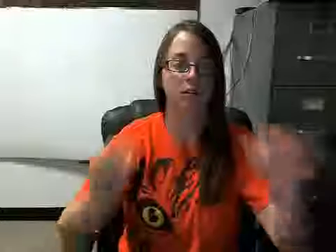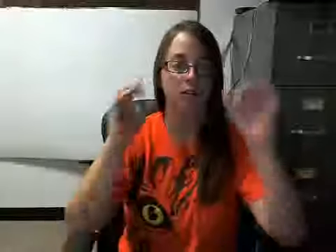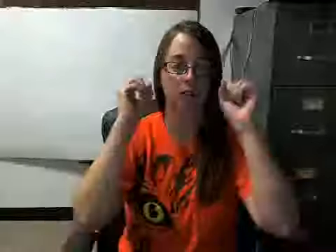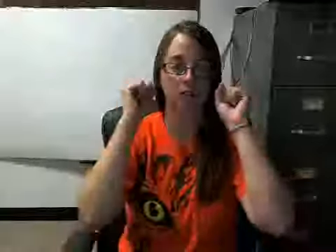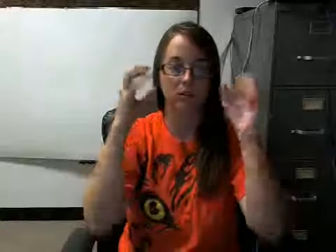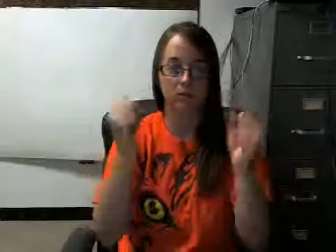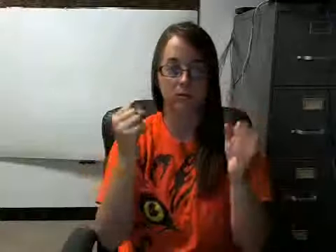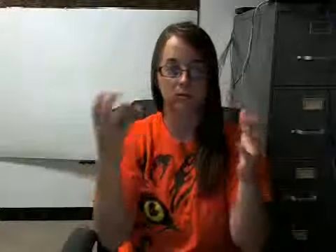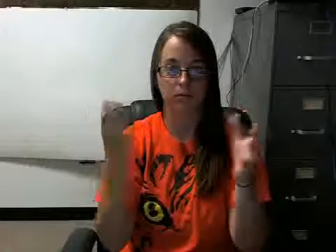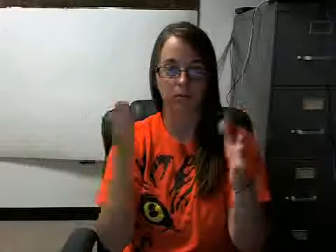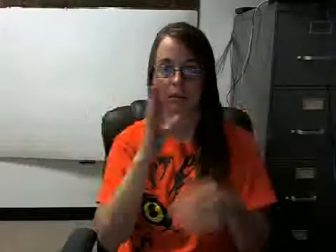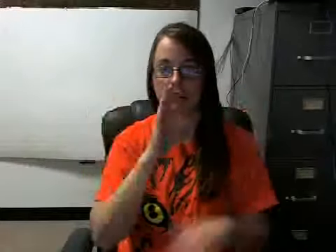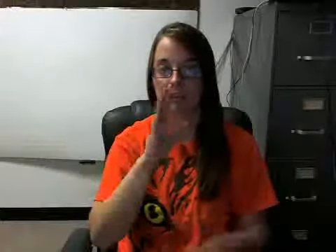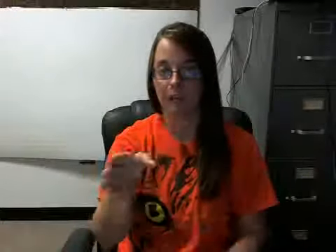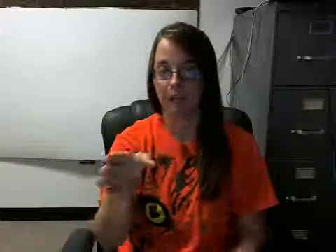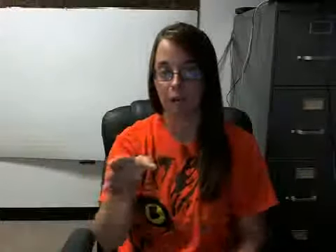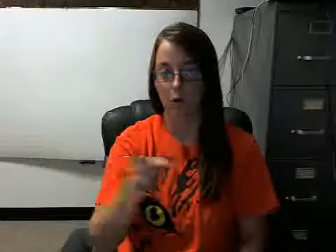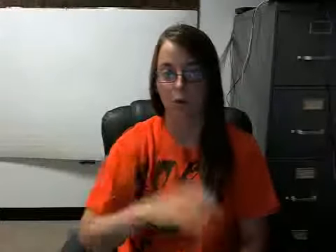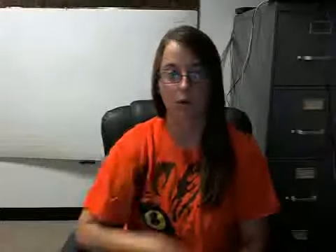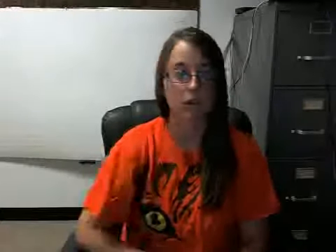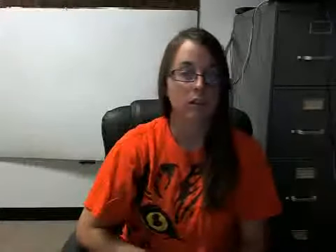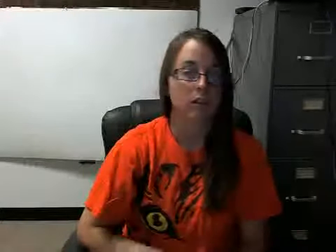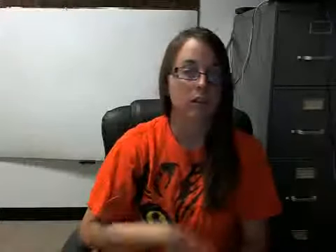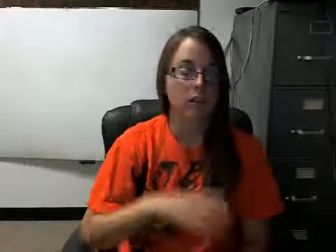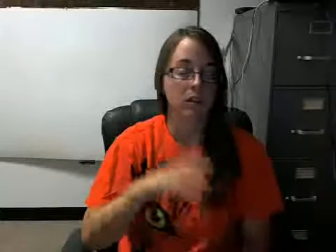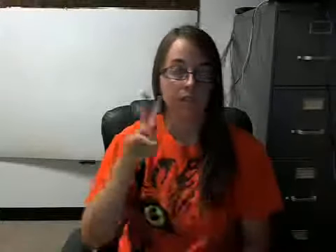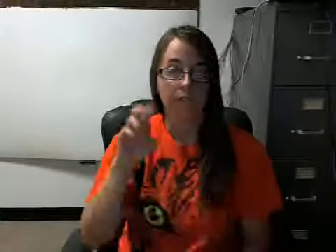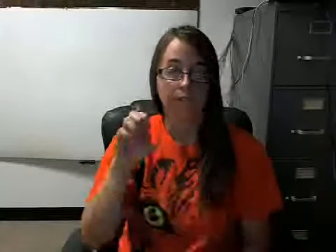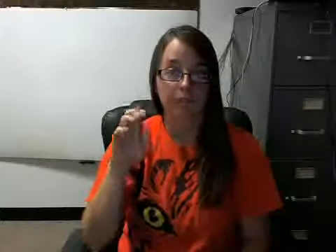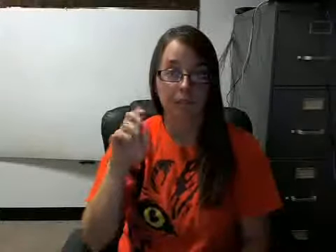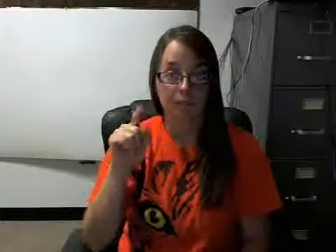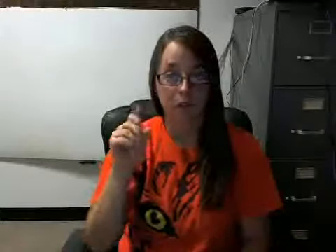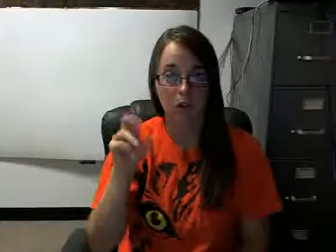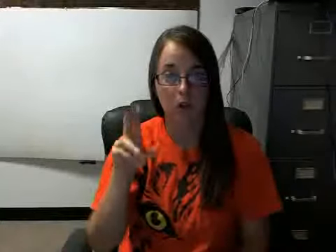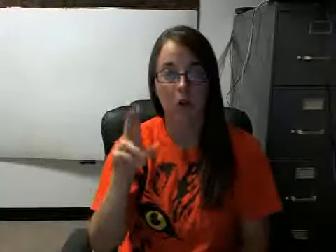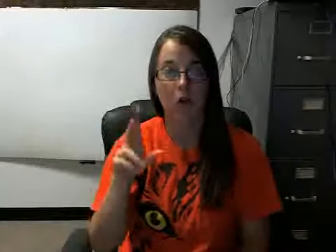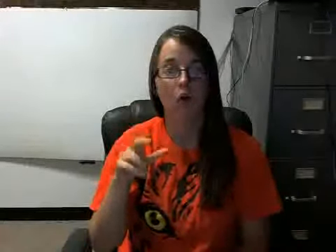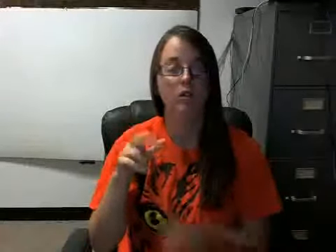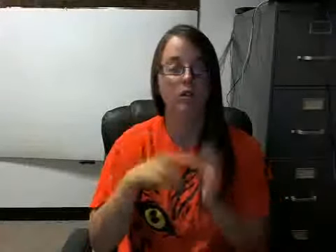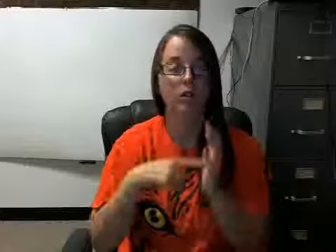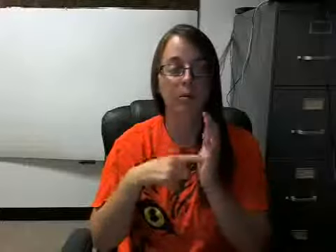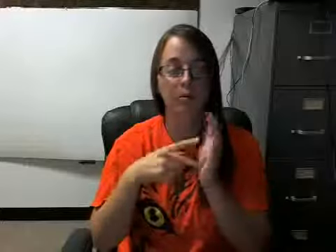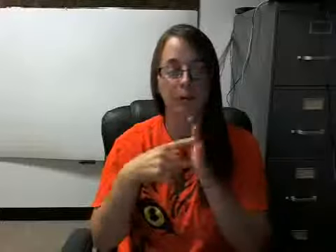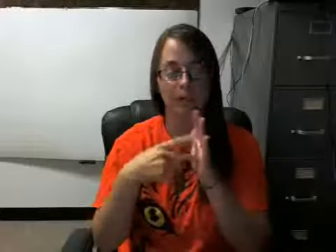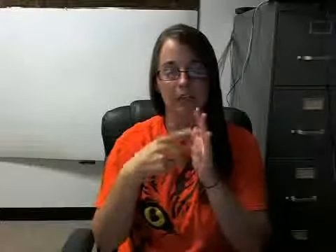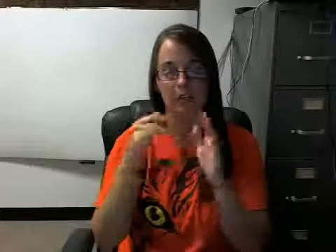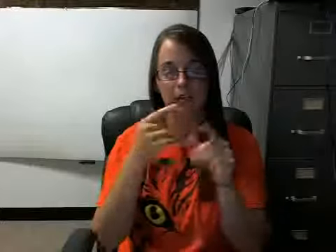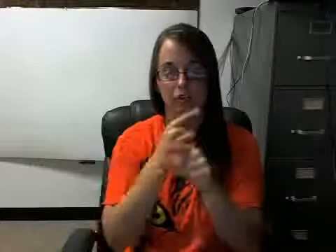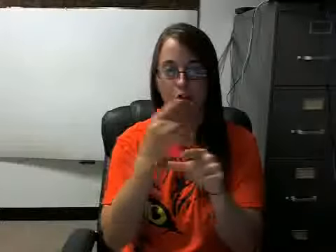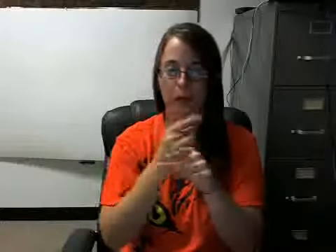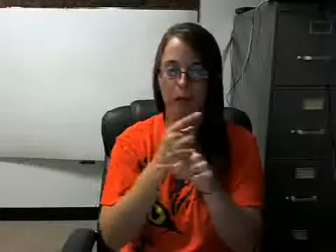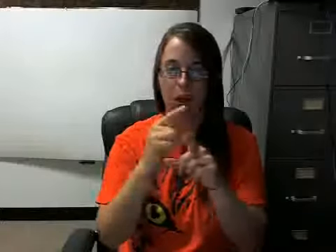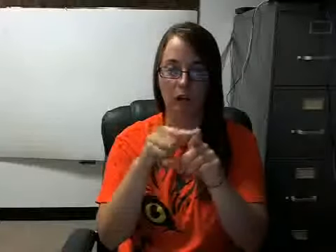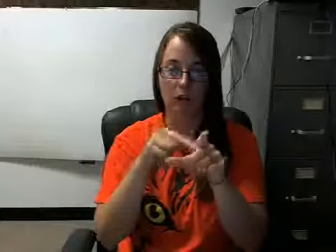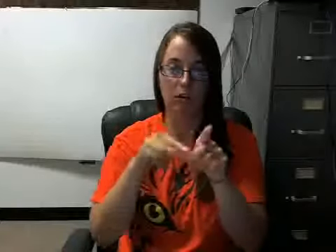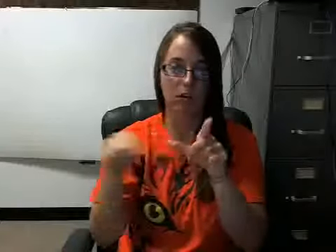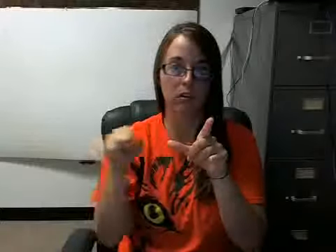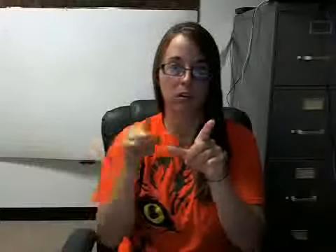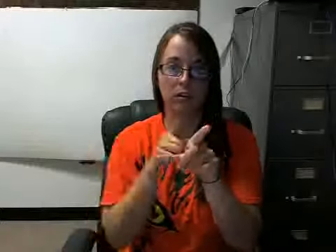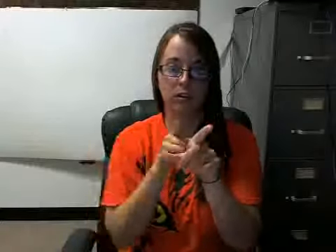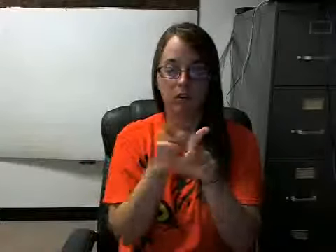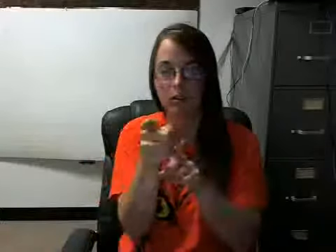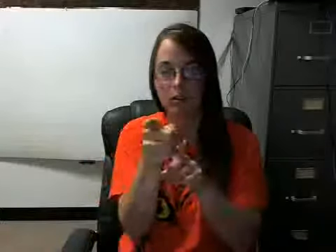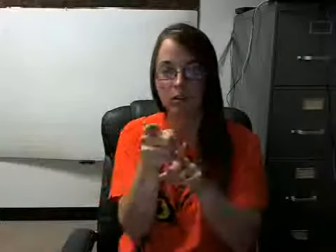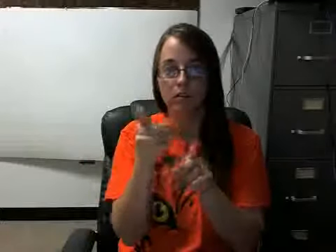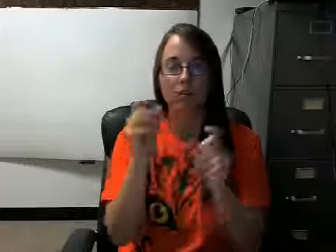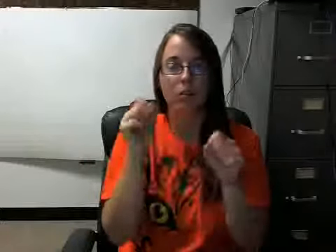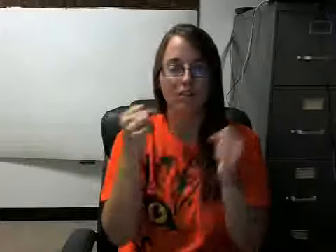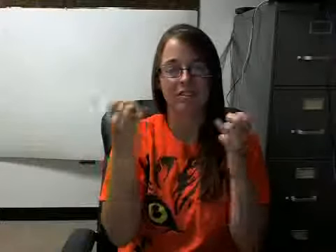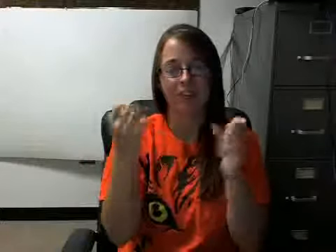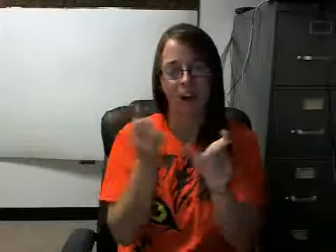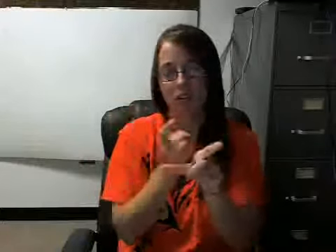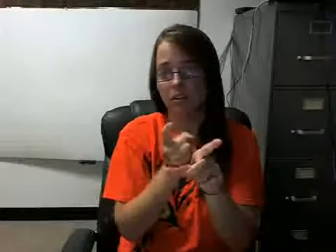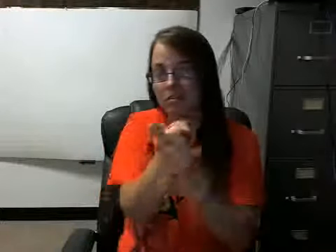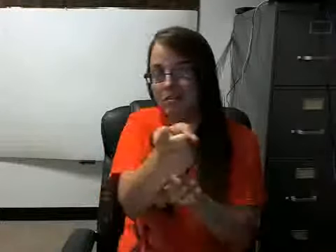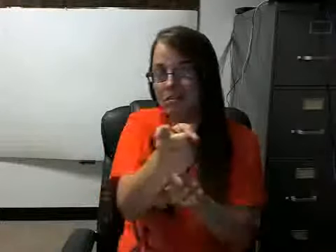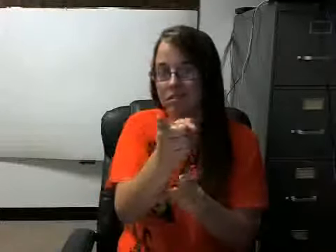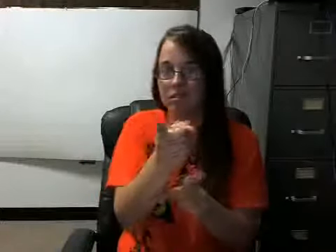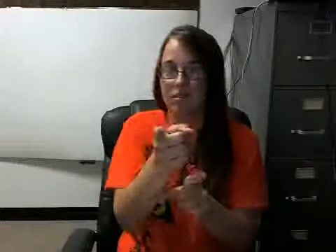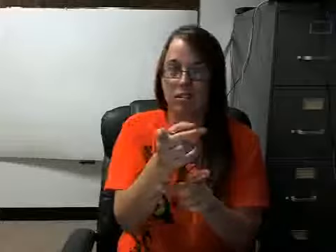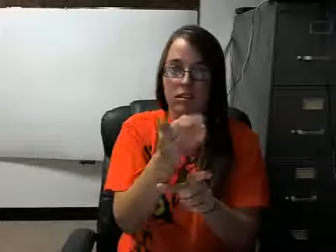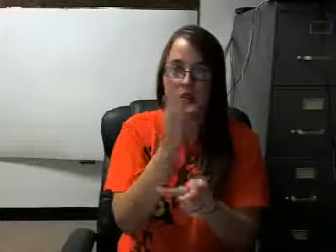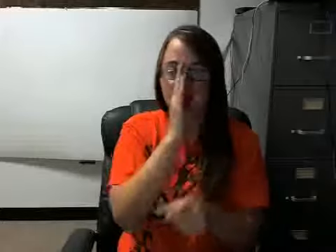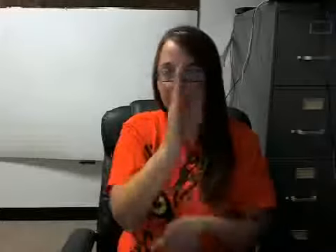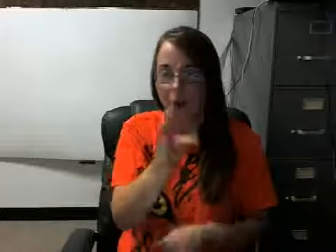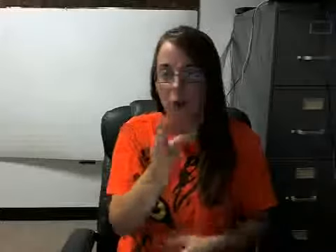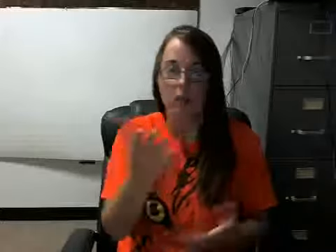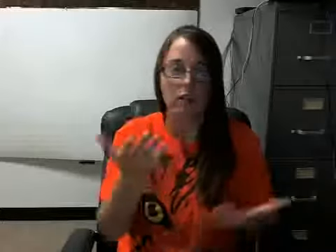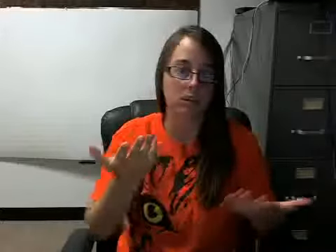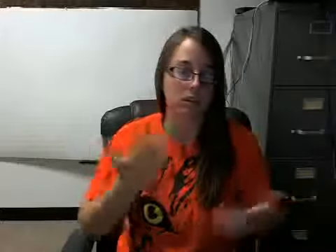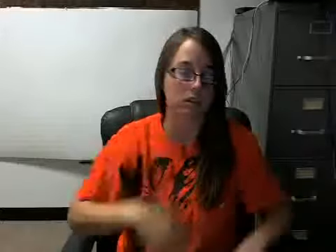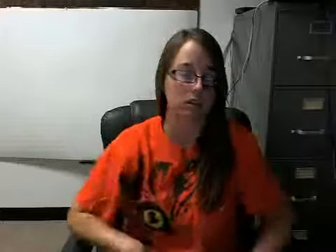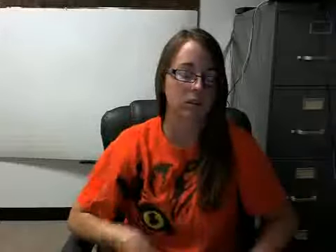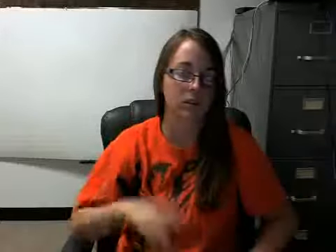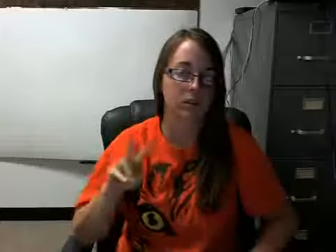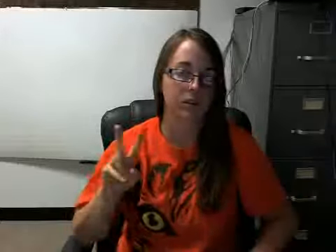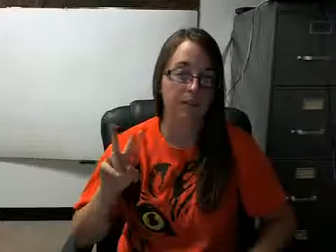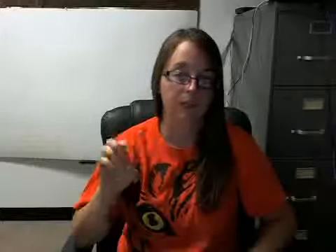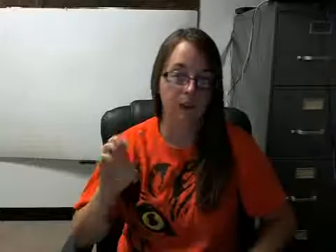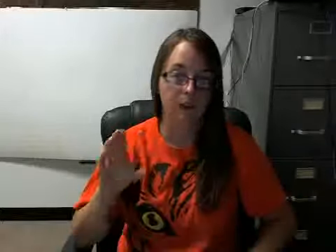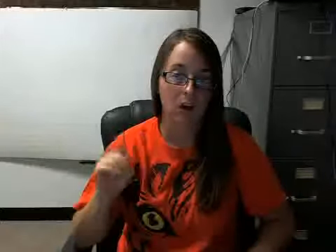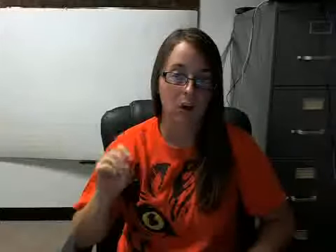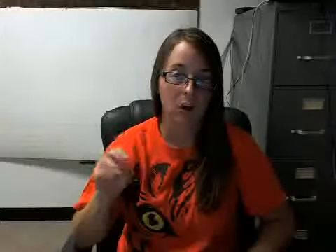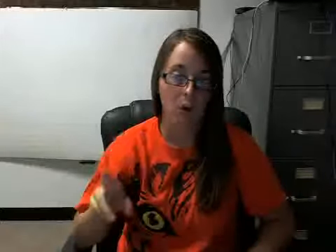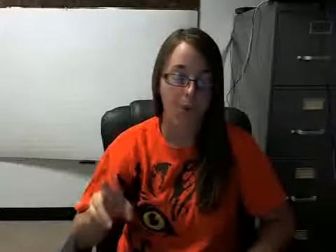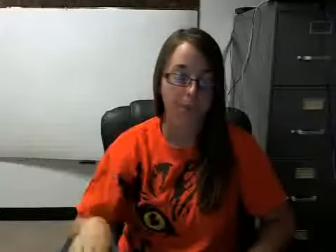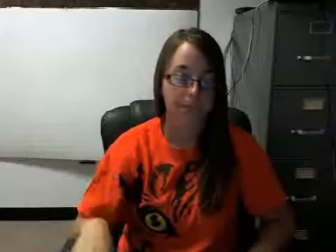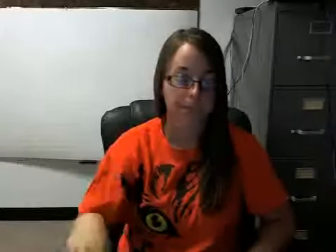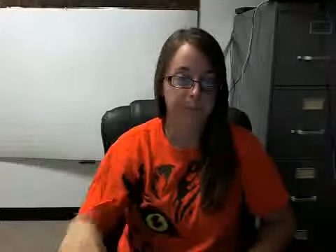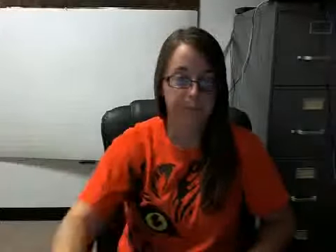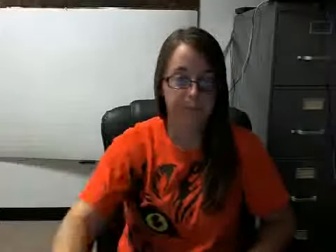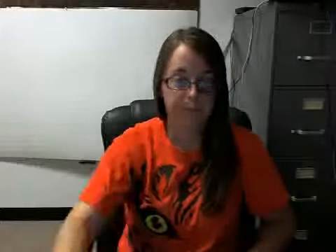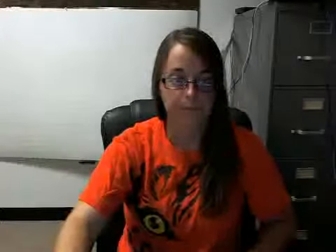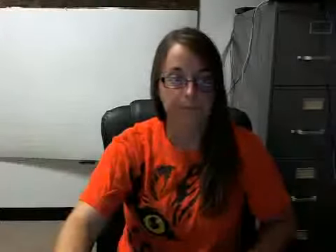Vector